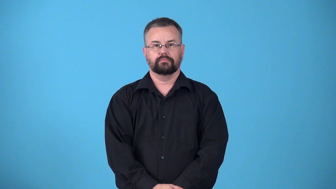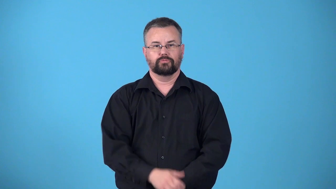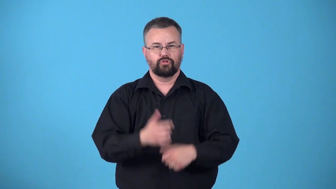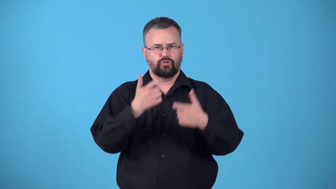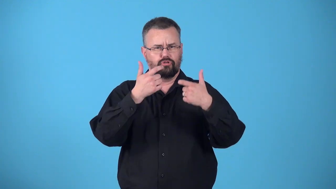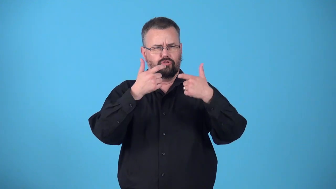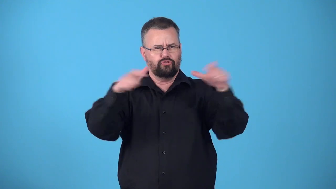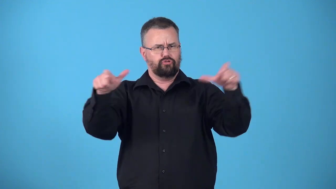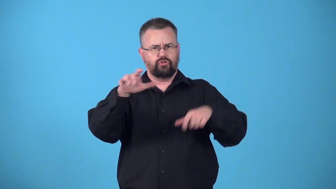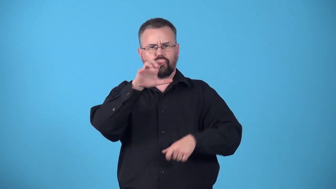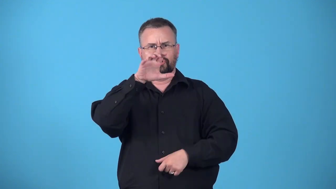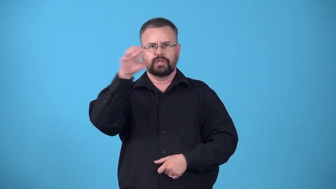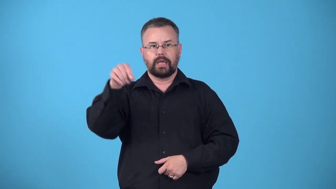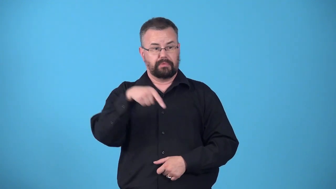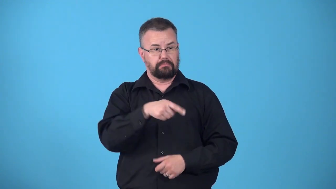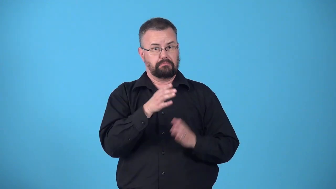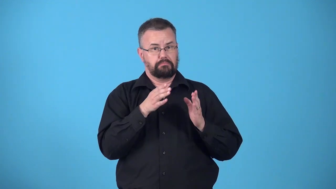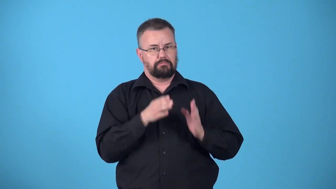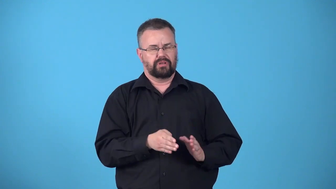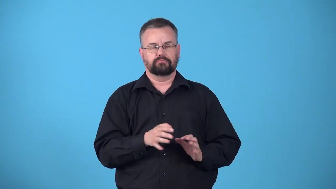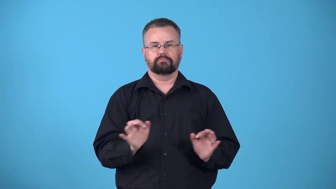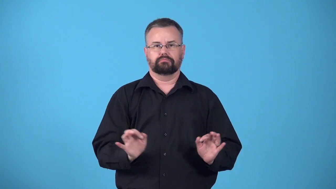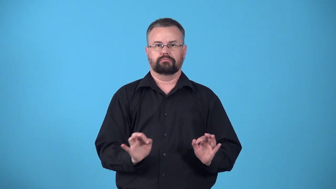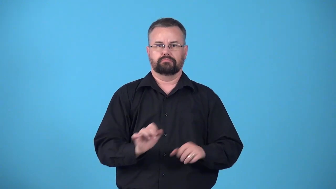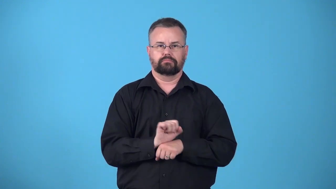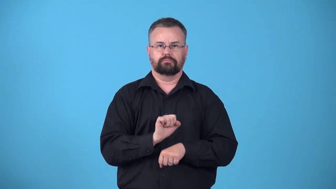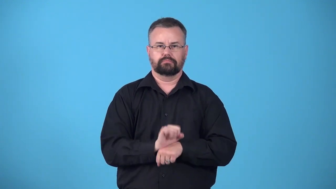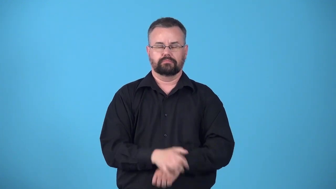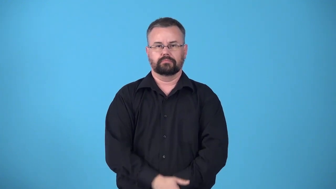cog in the machine